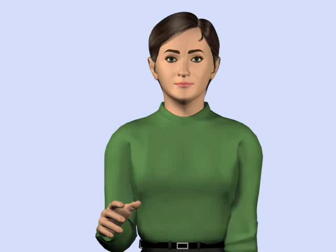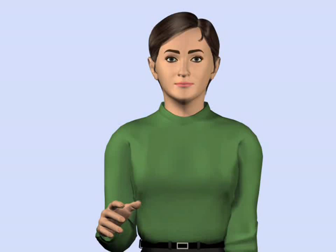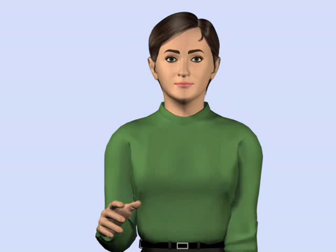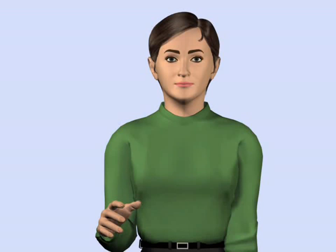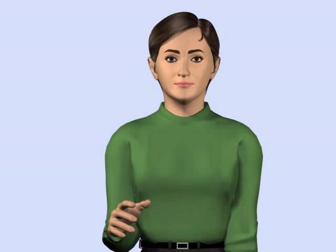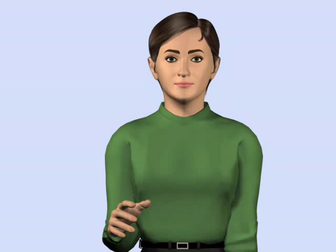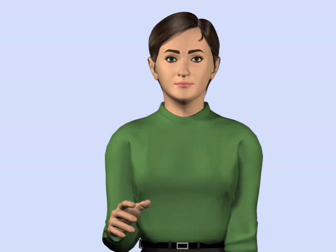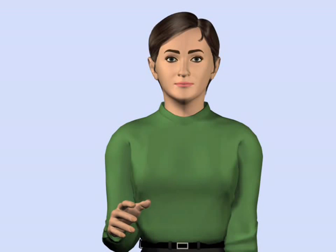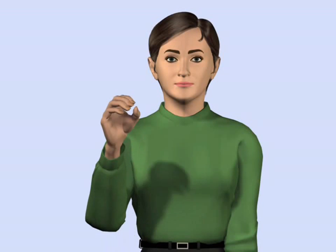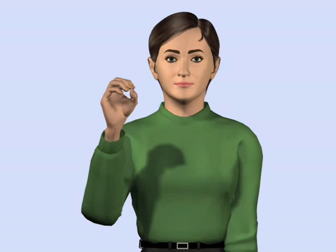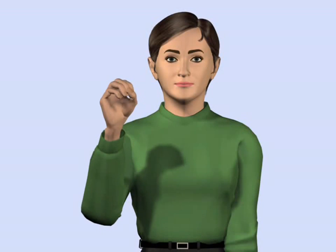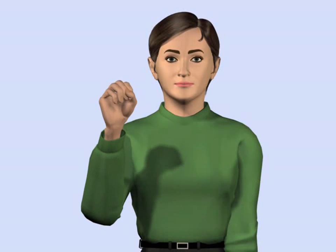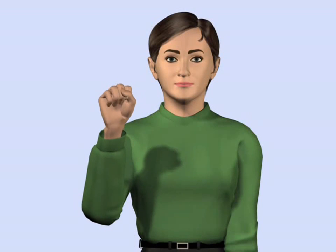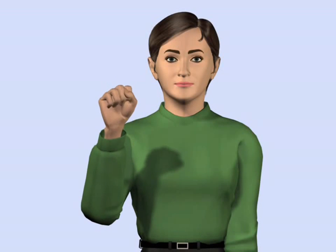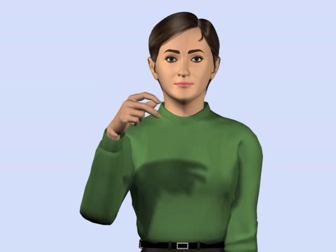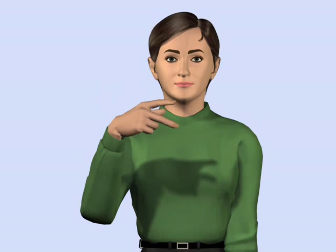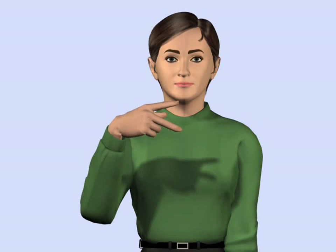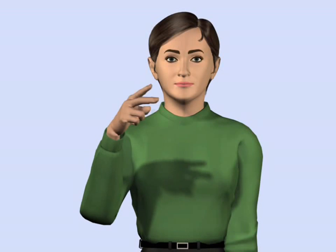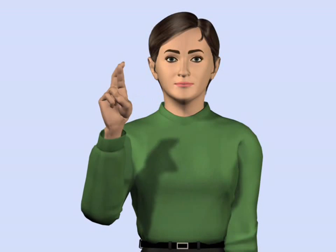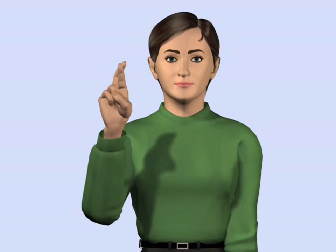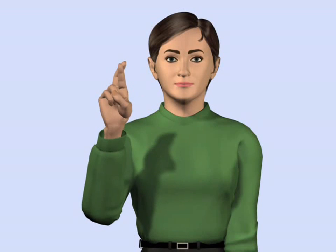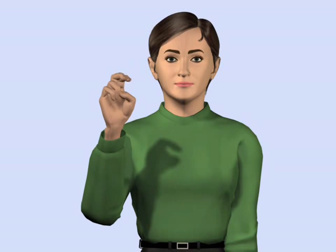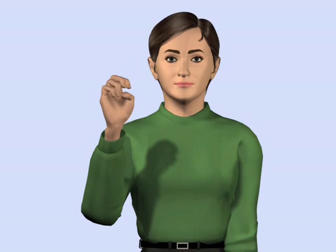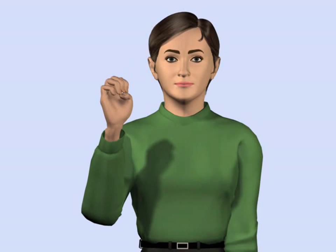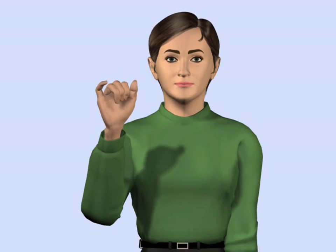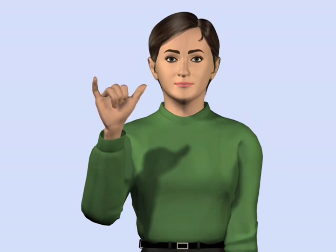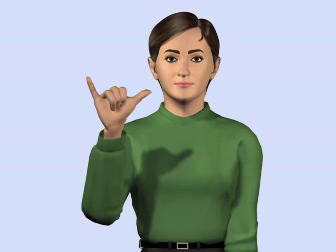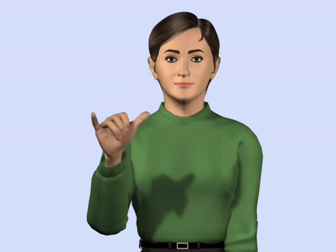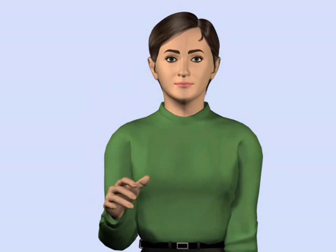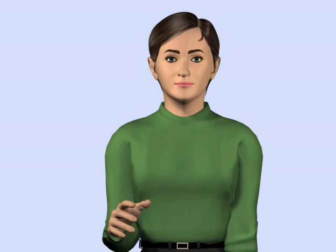osprey